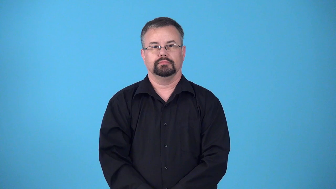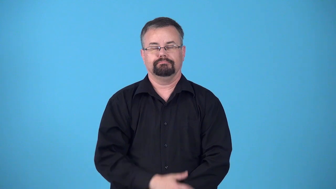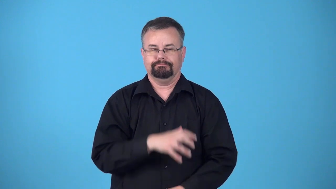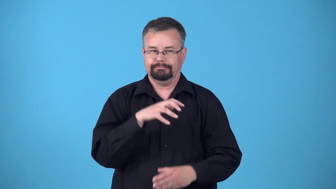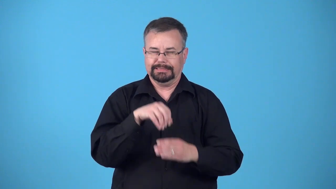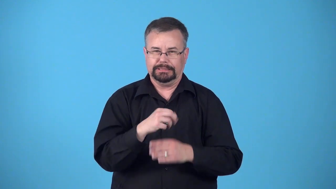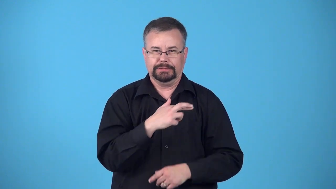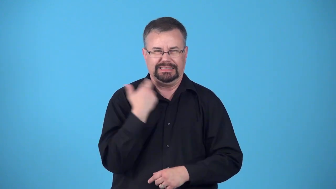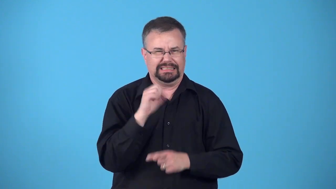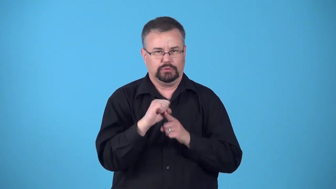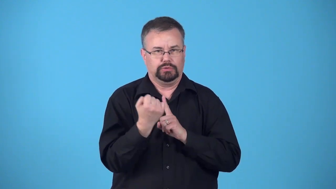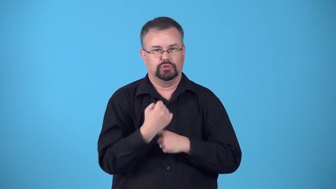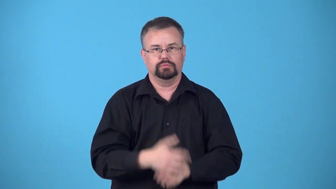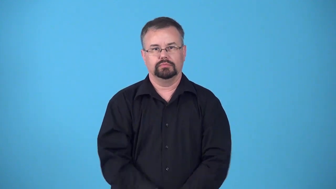out on a limb